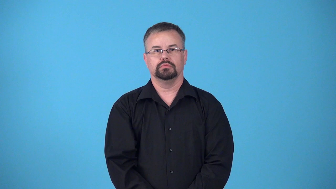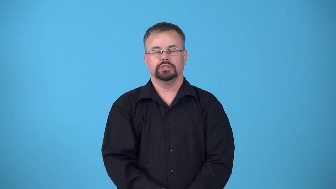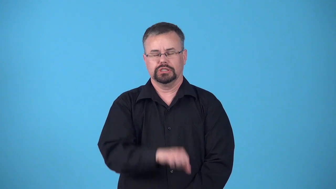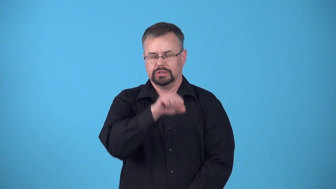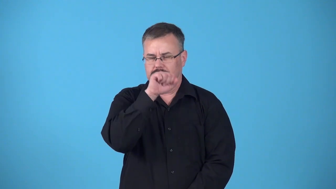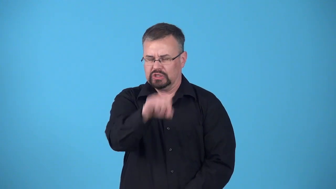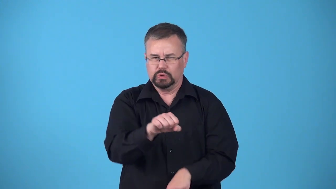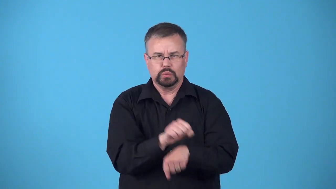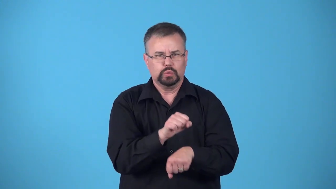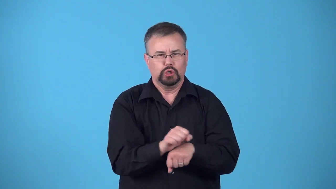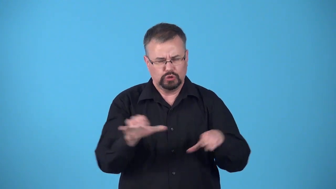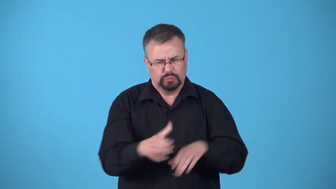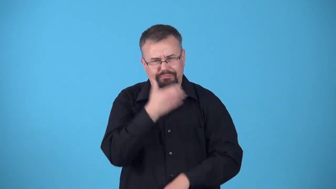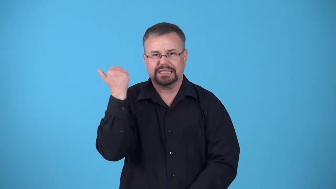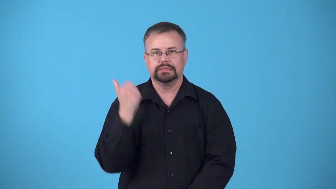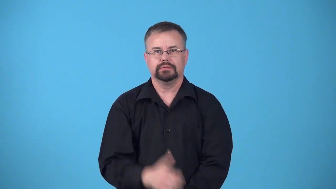in your element